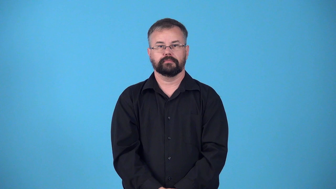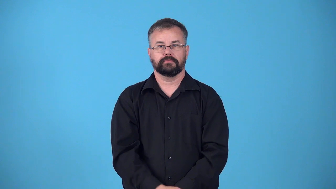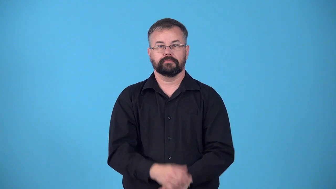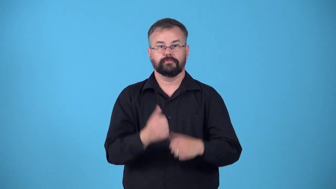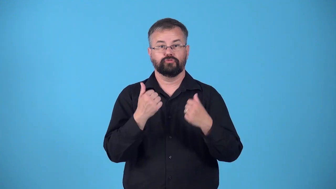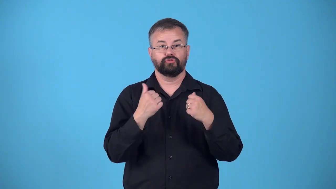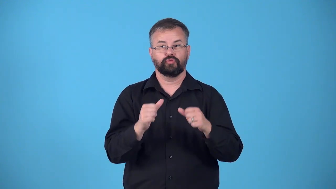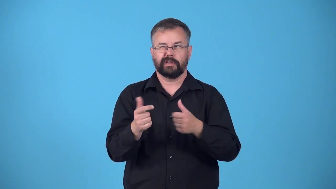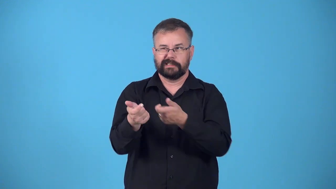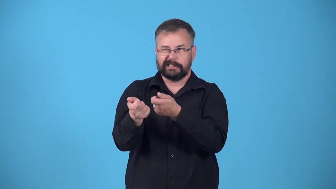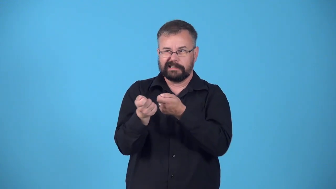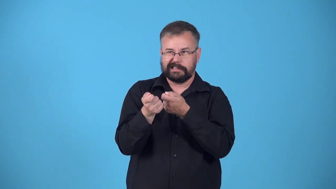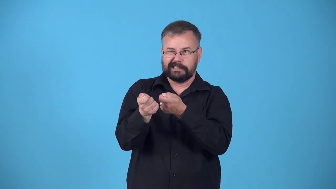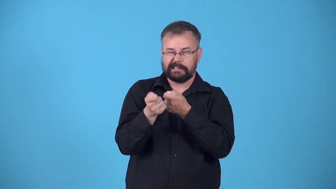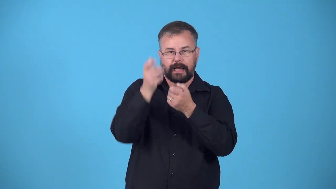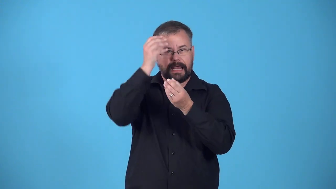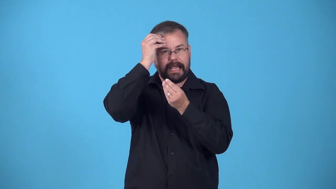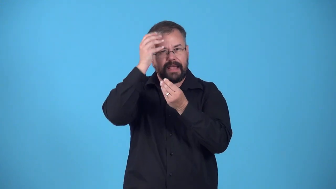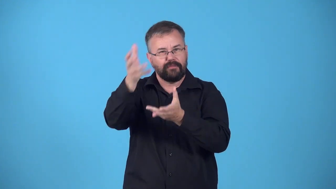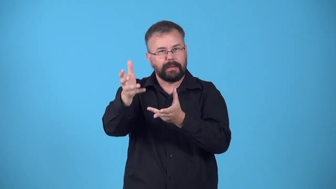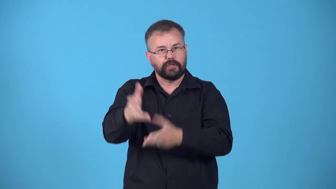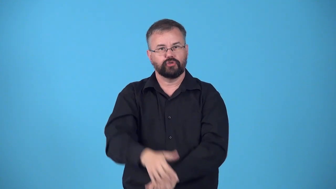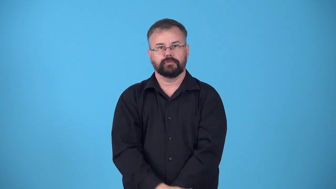fish for information